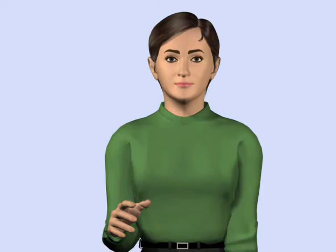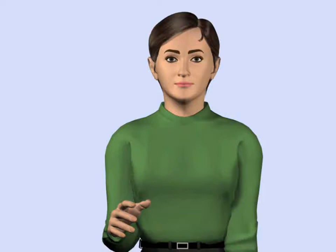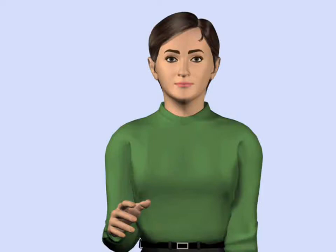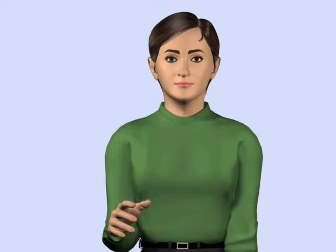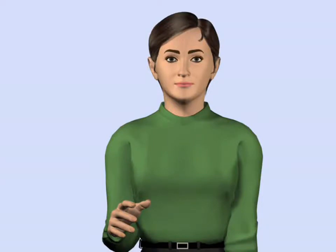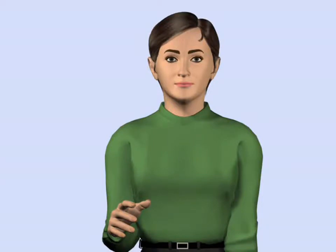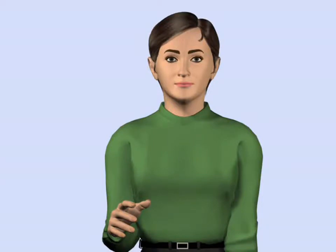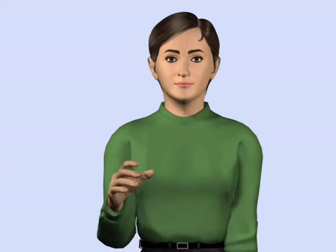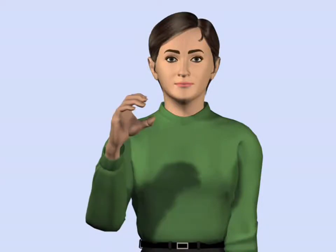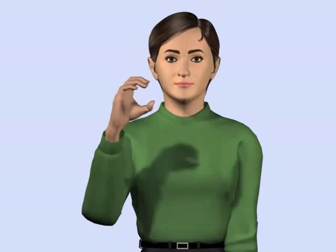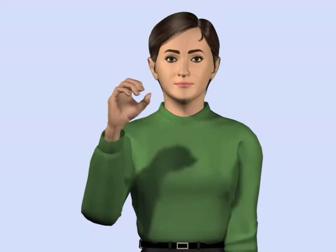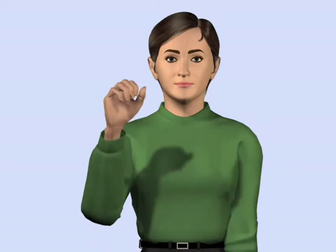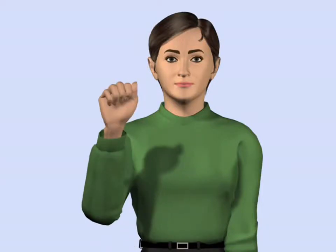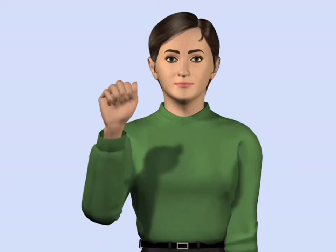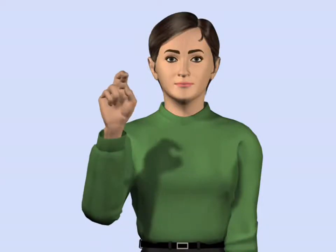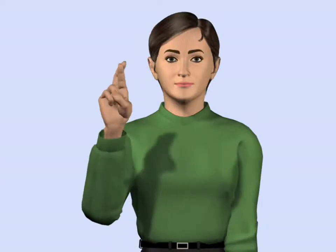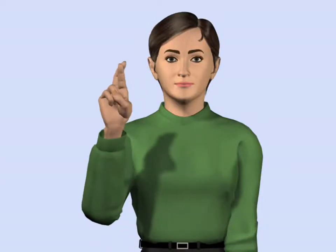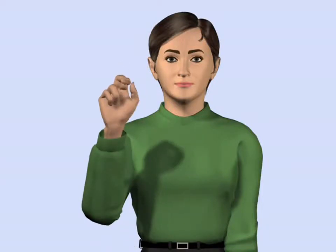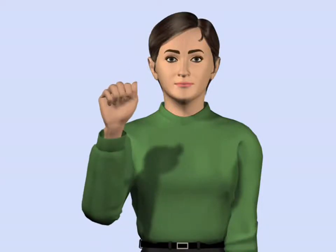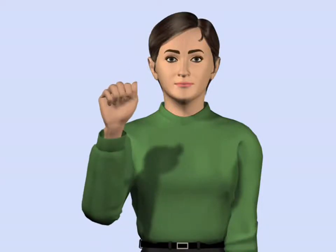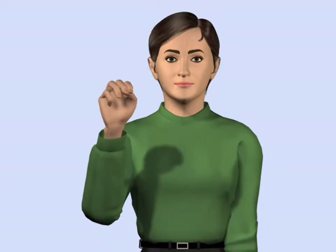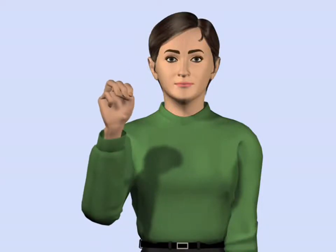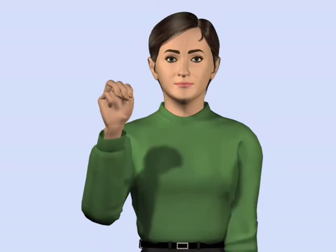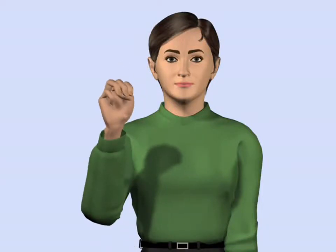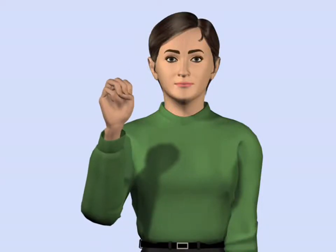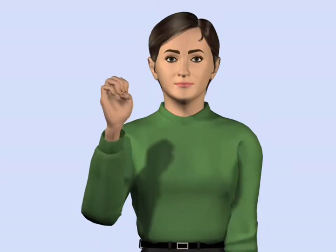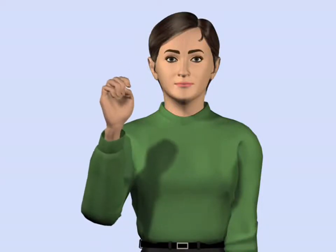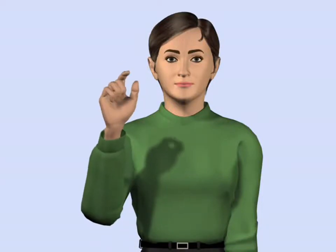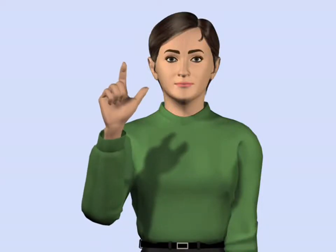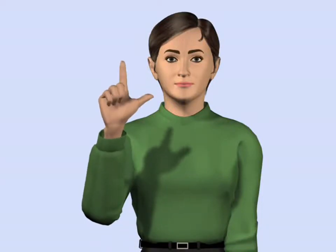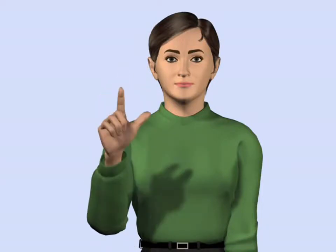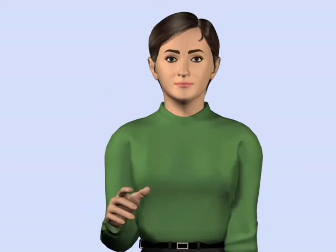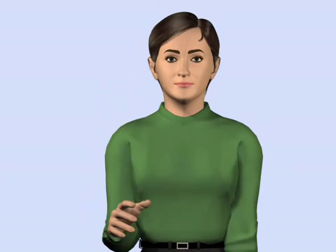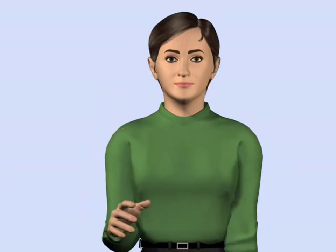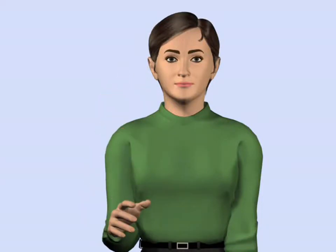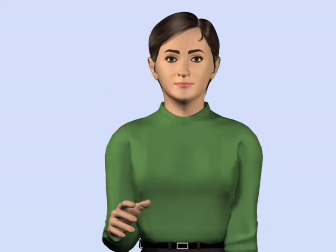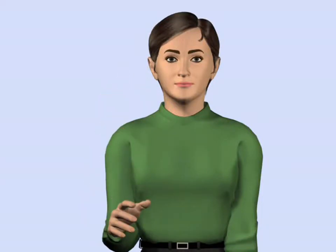caramel